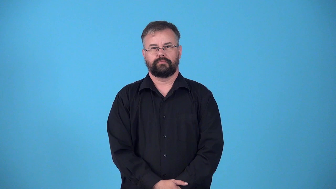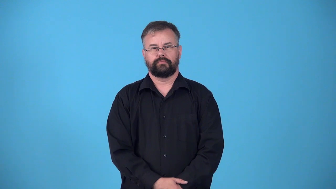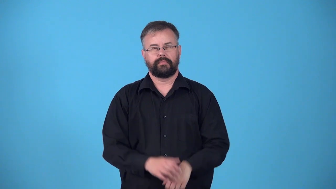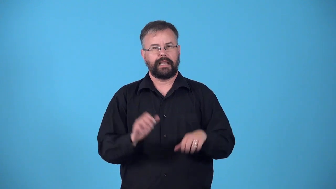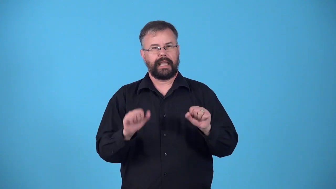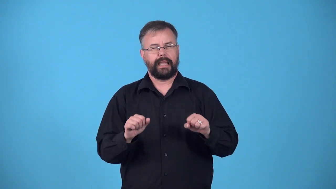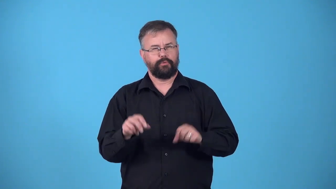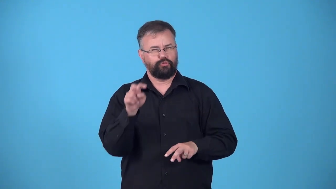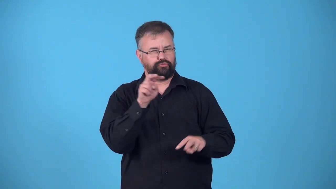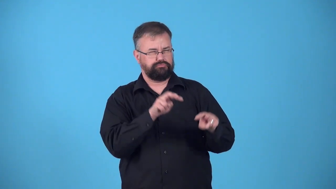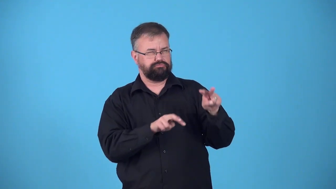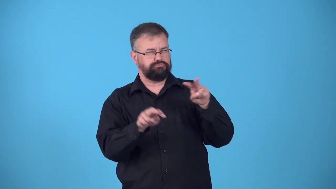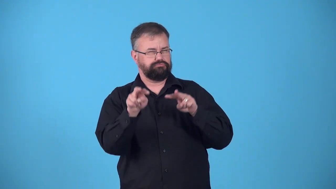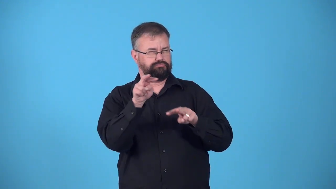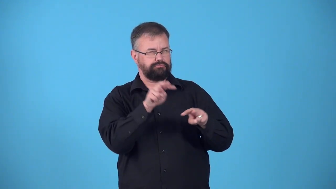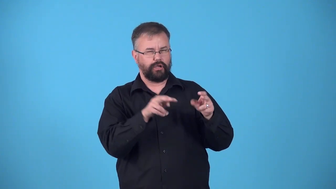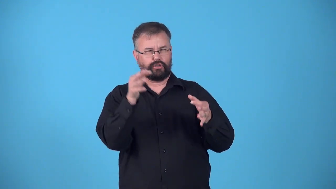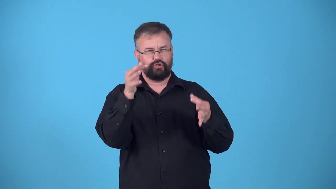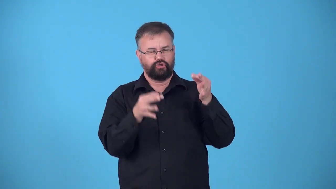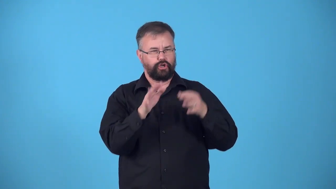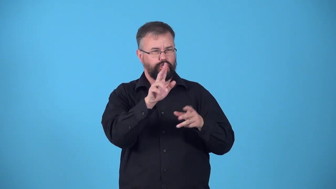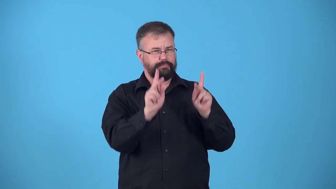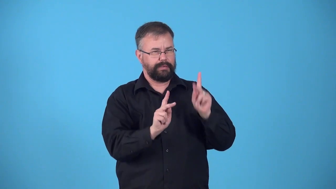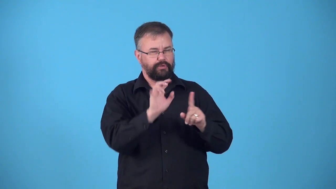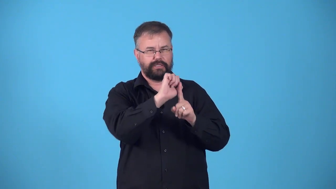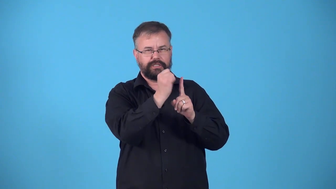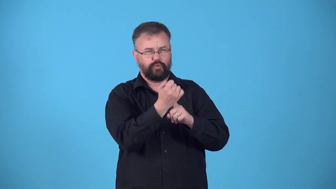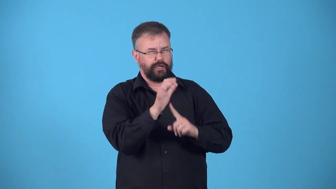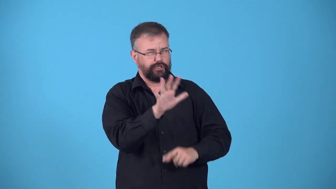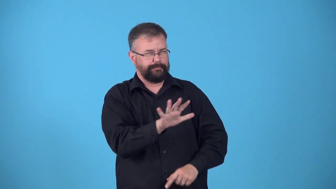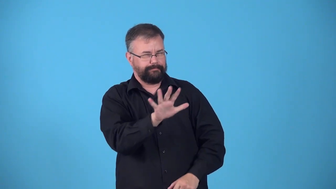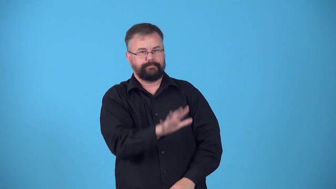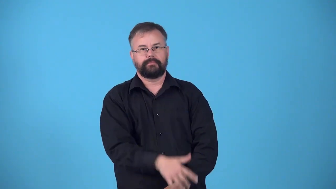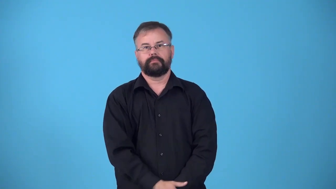perspicacity